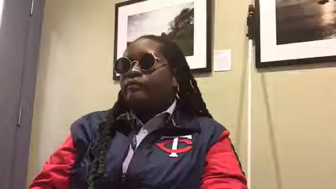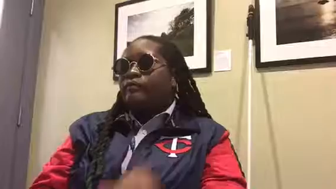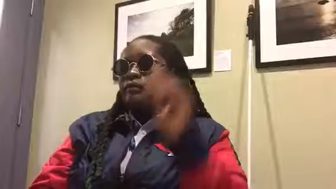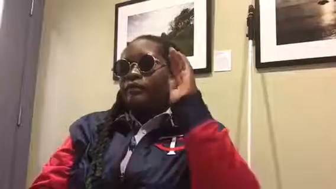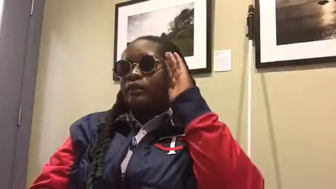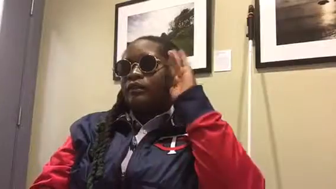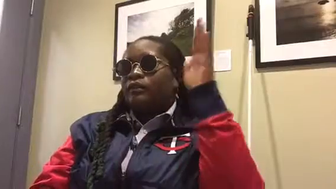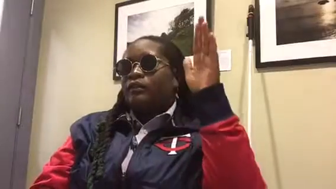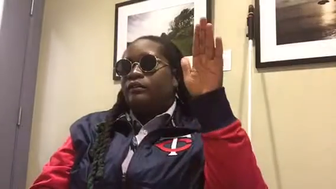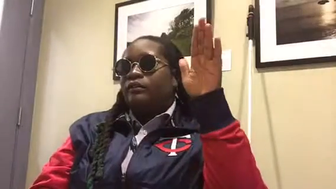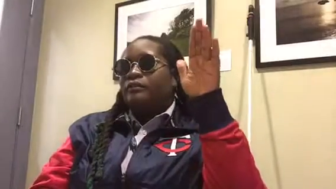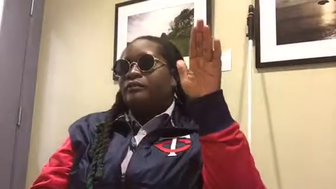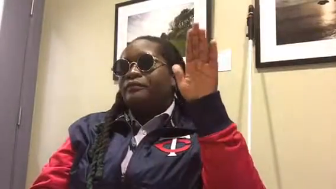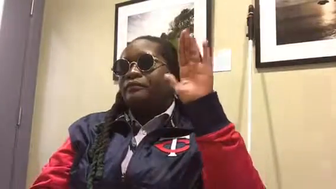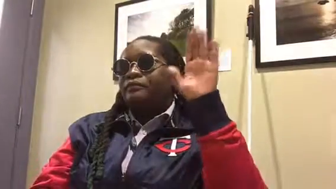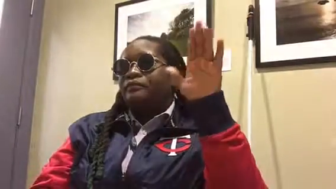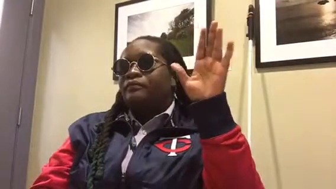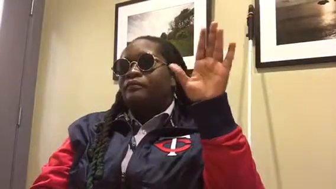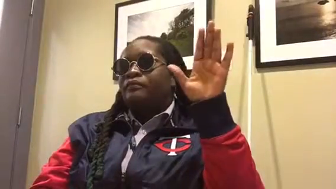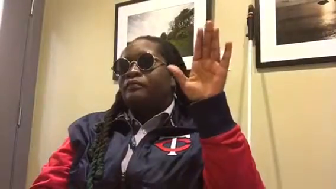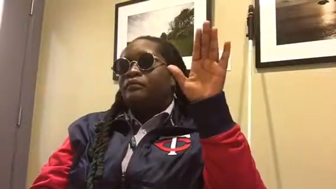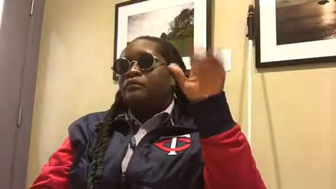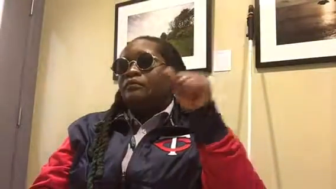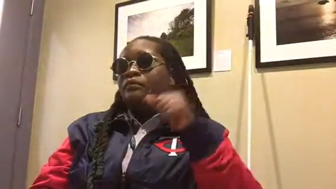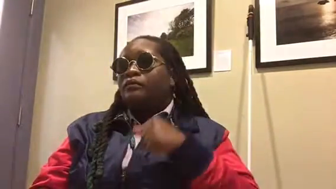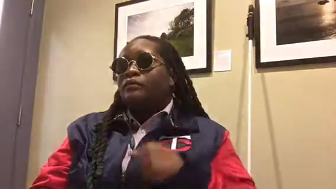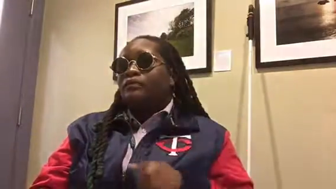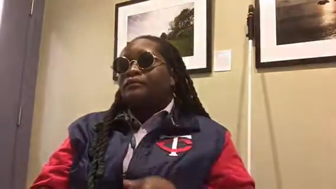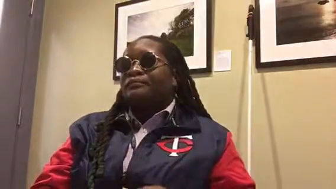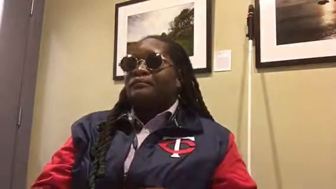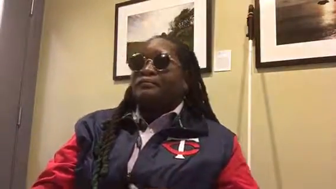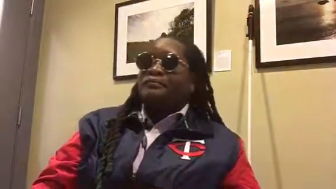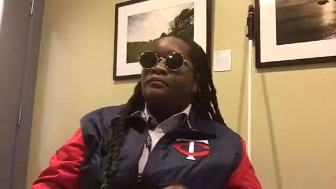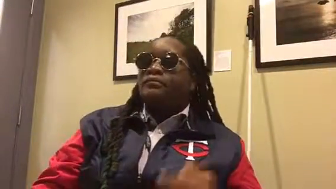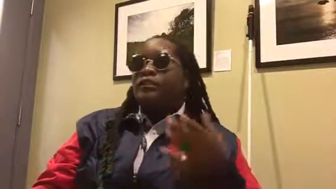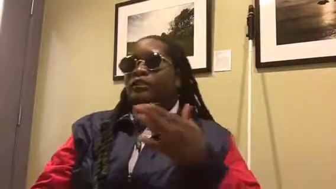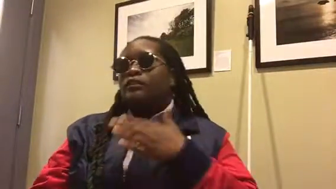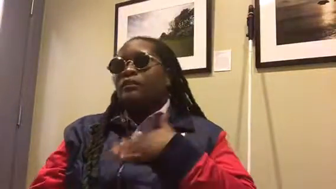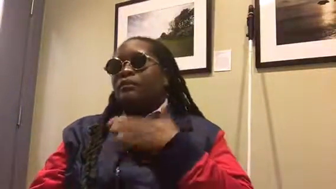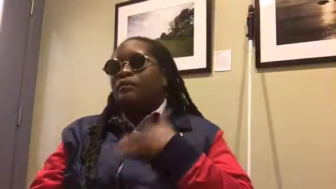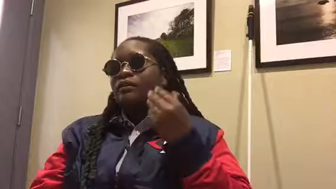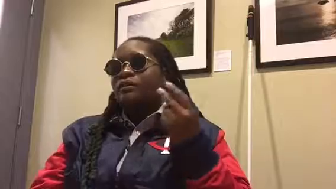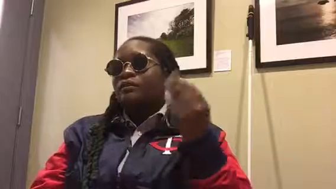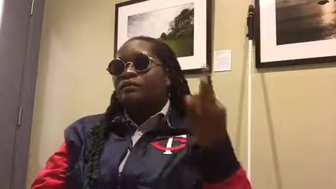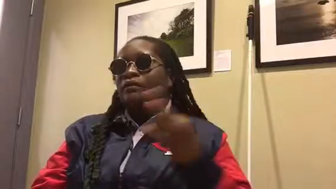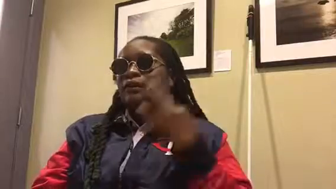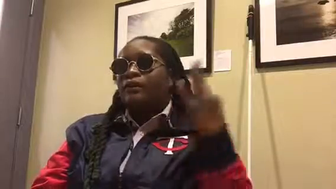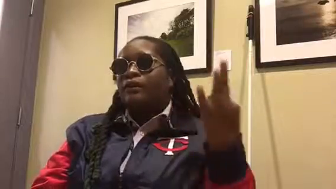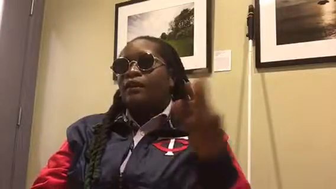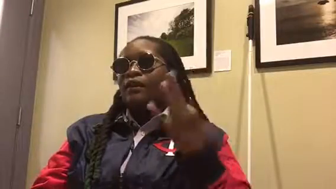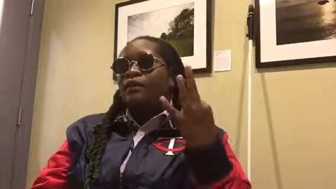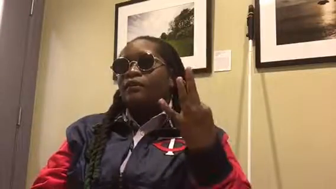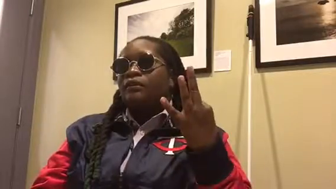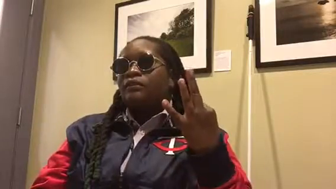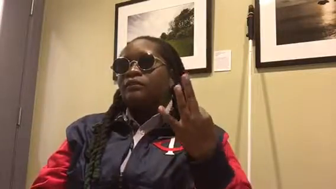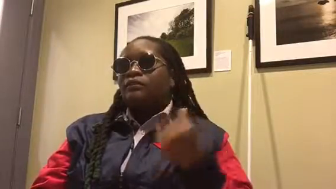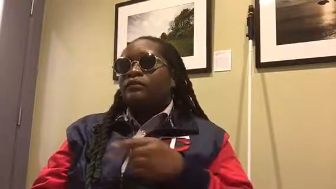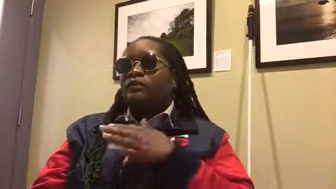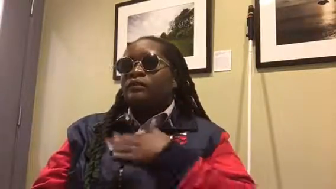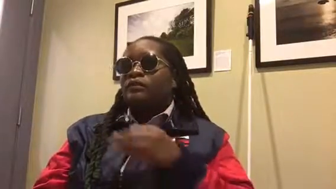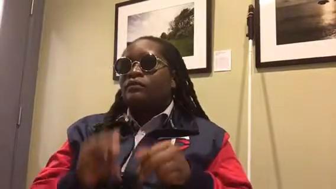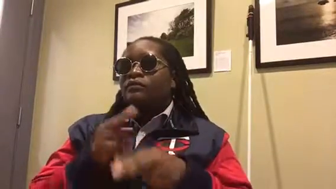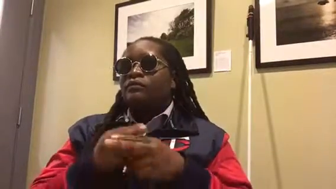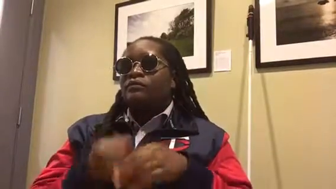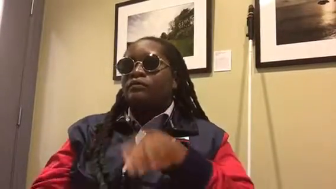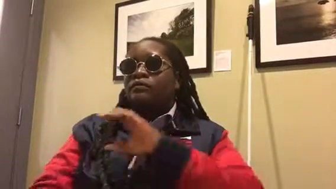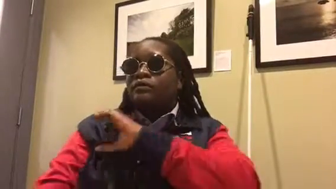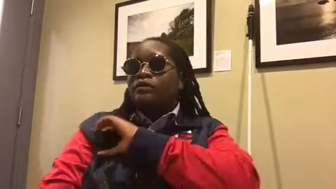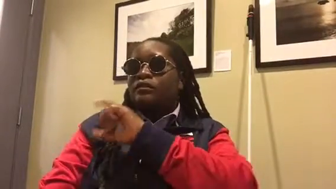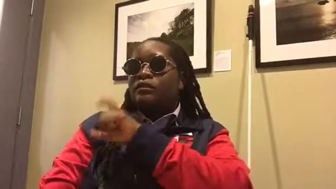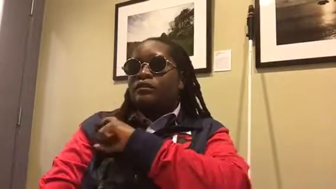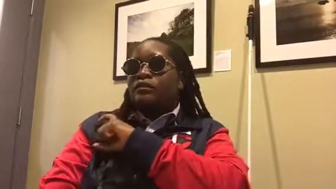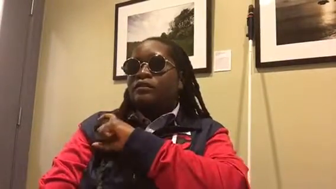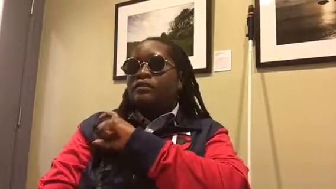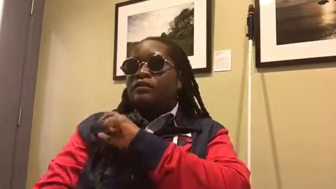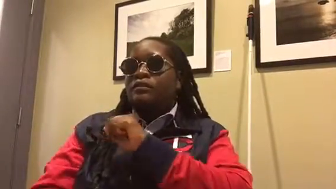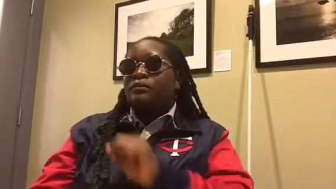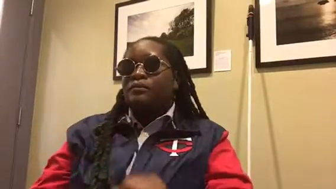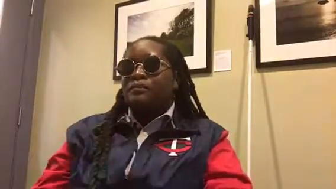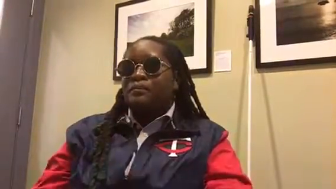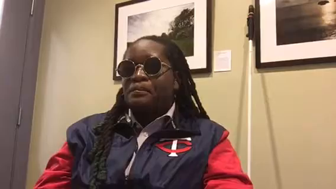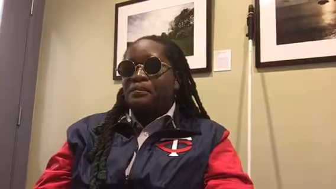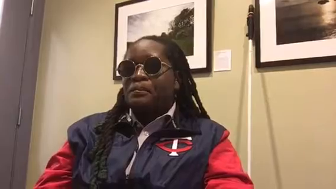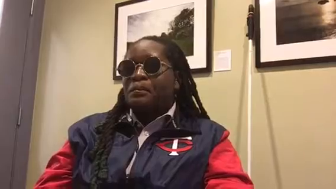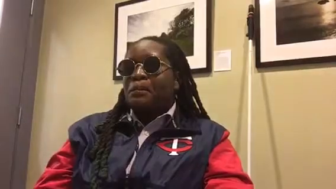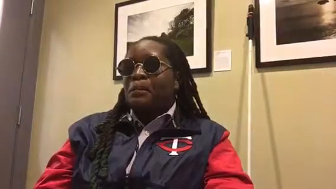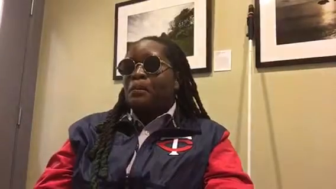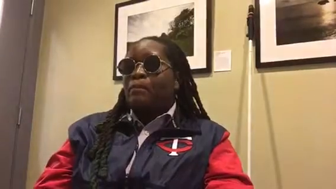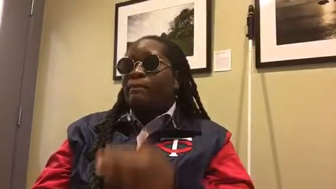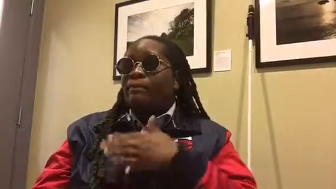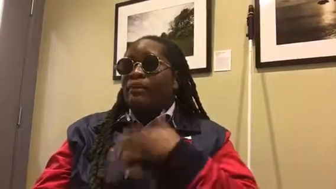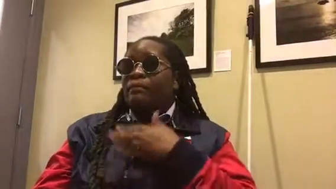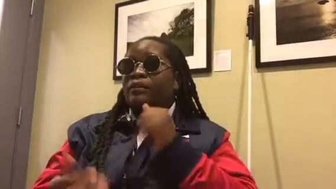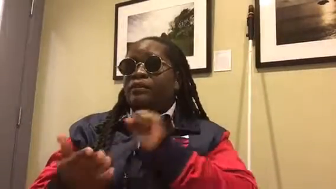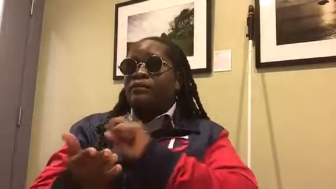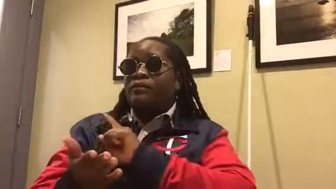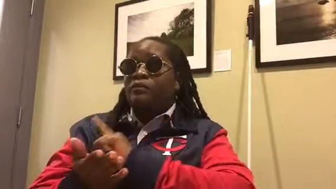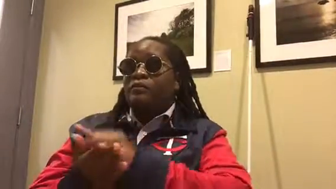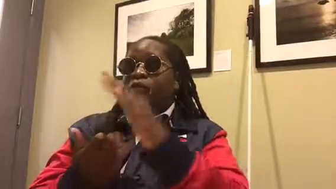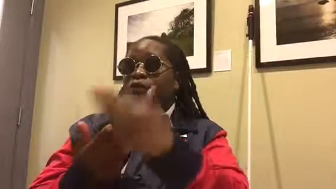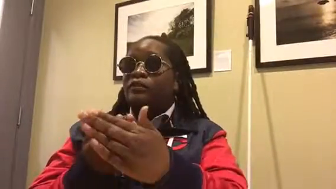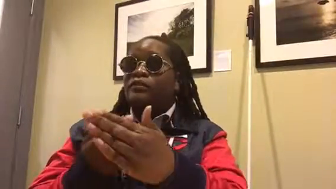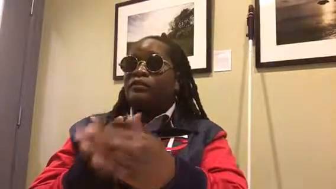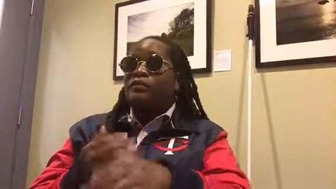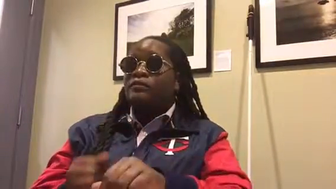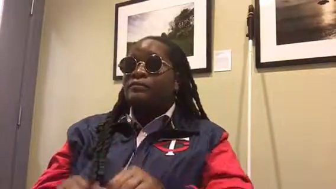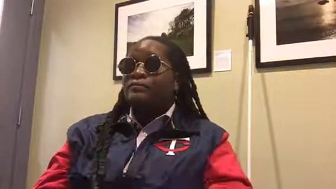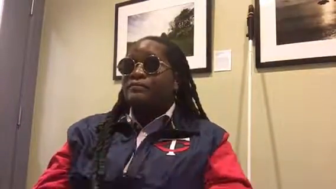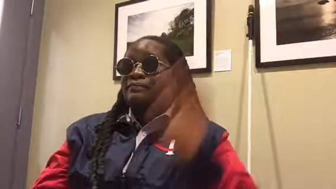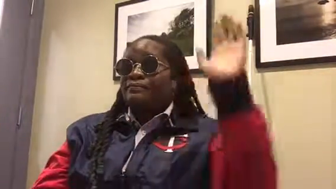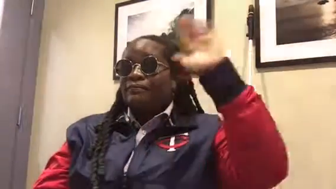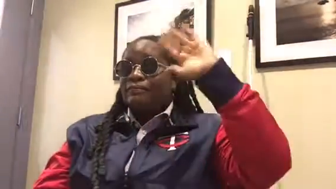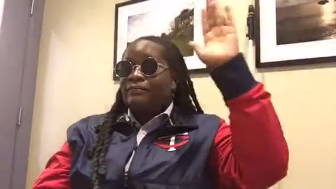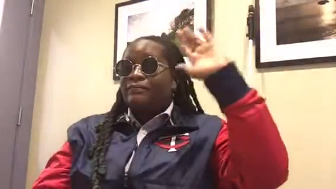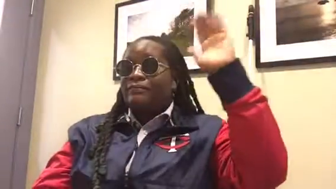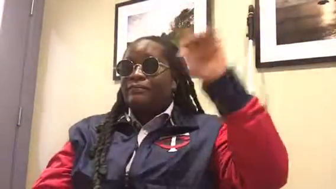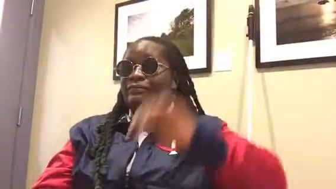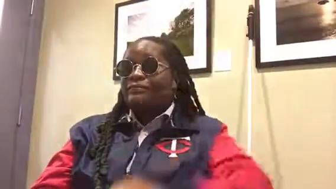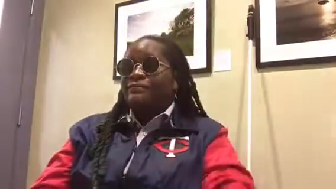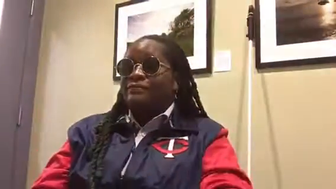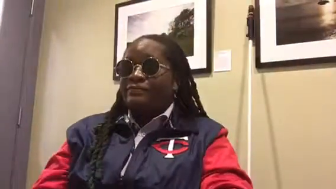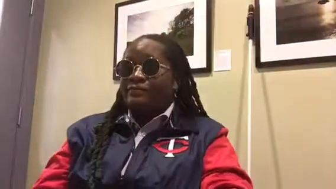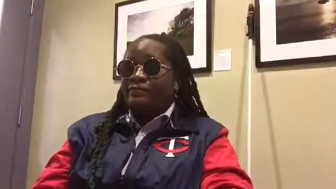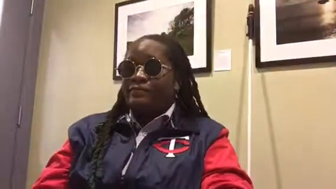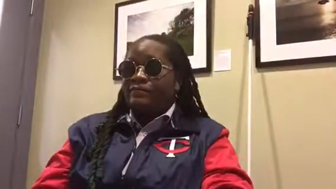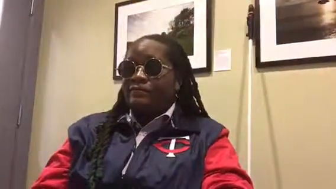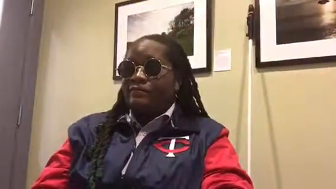Happy Weekend